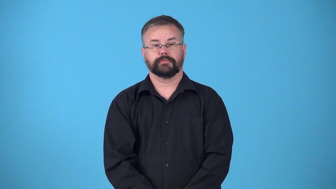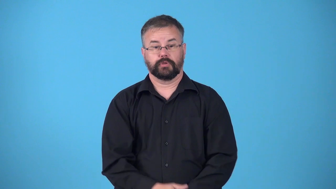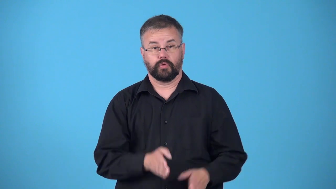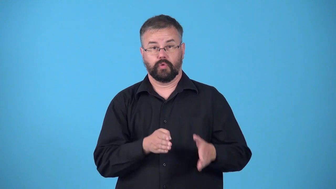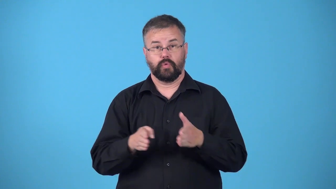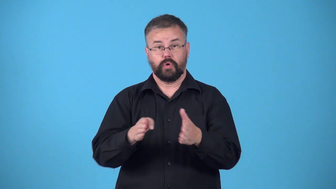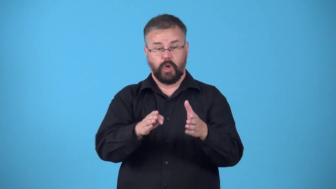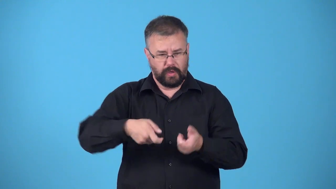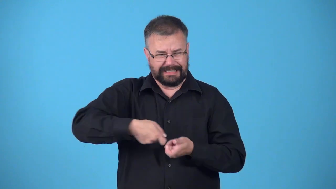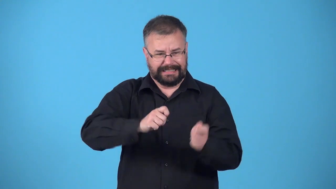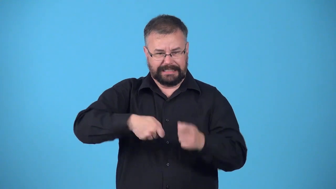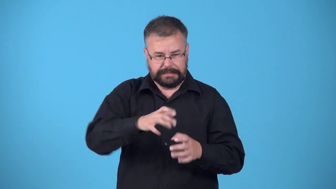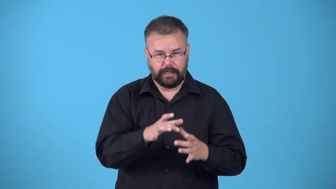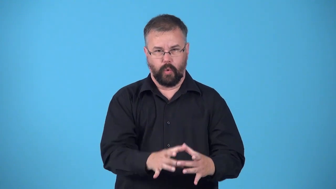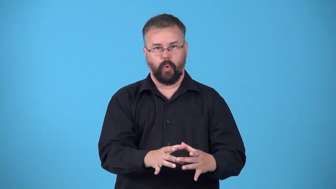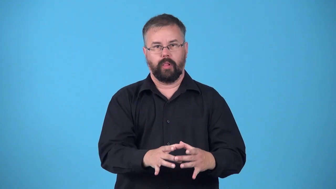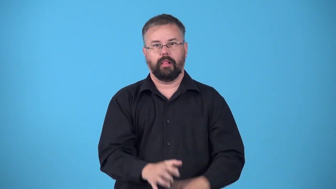dig up